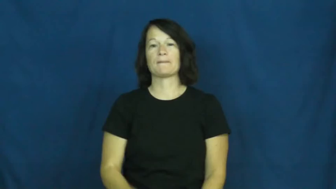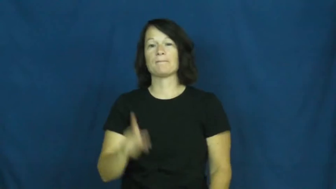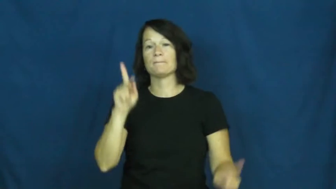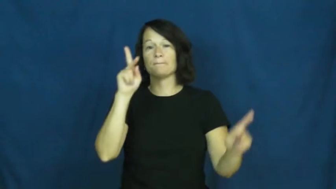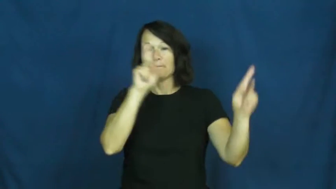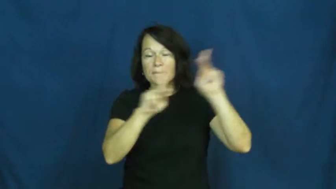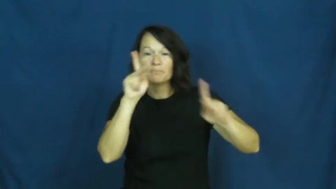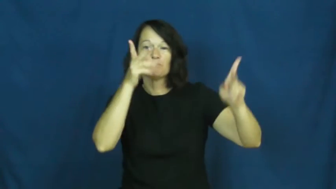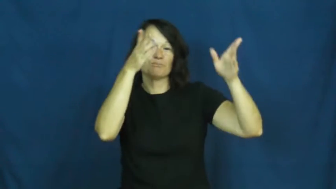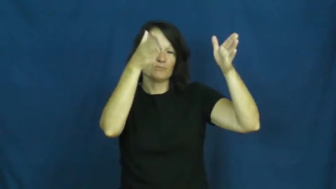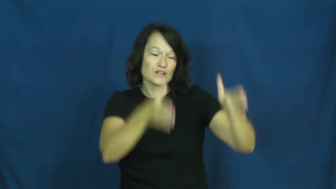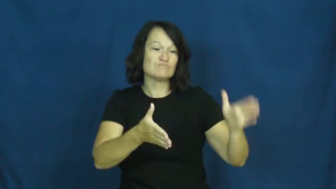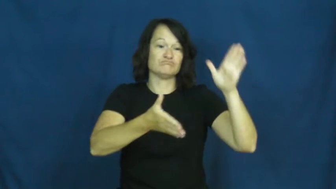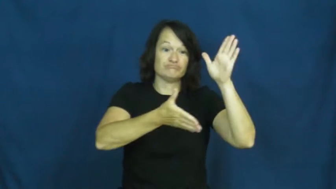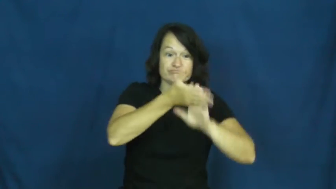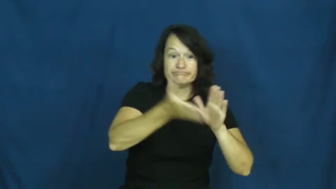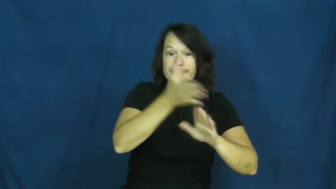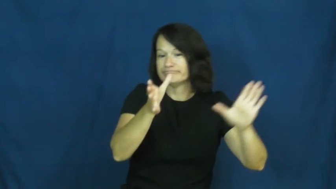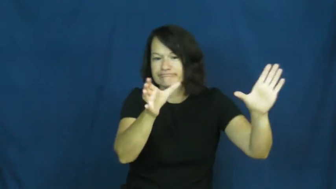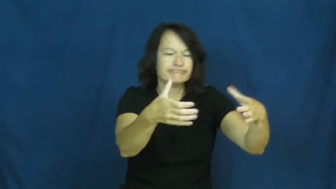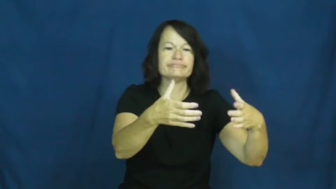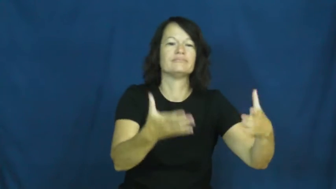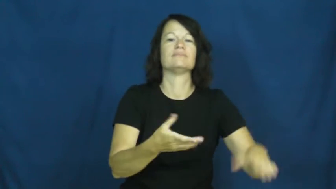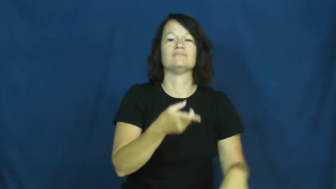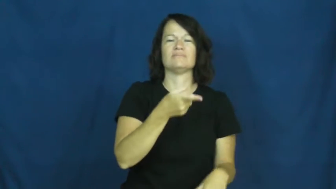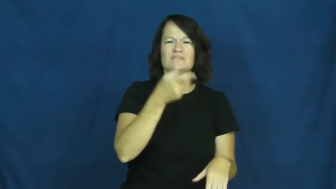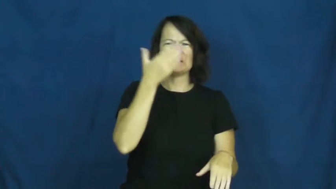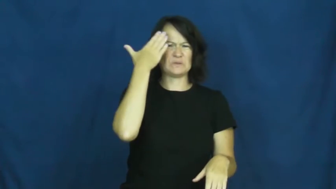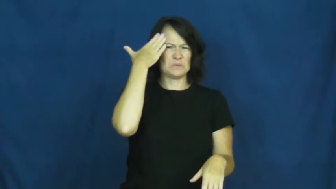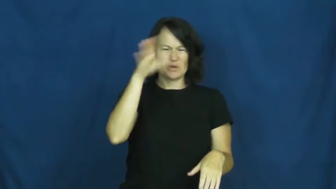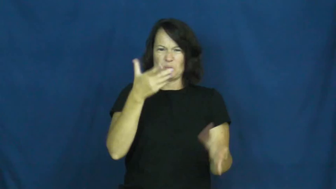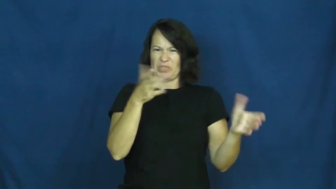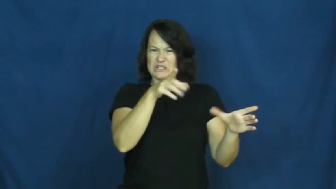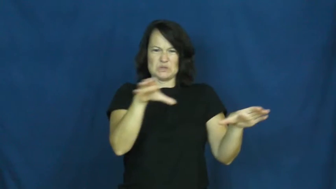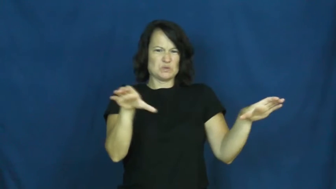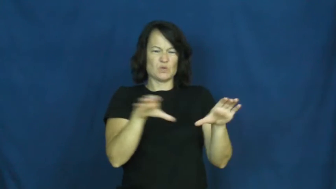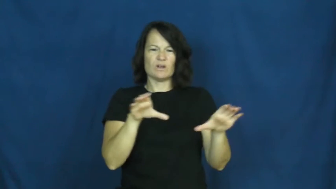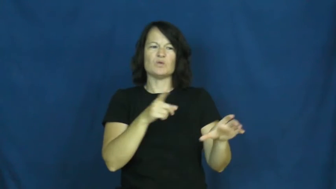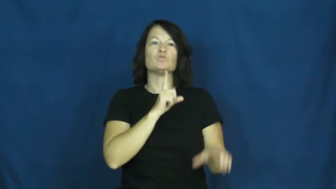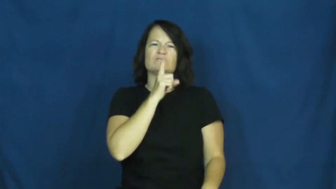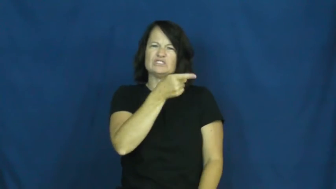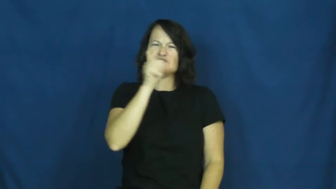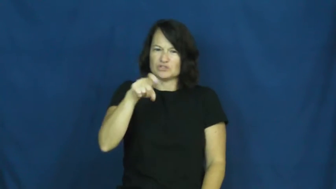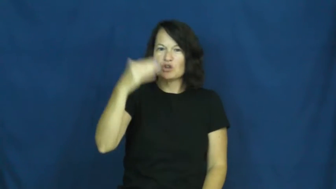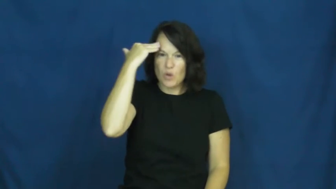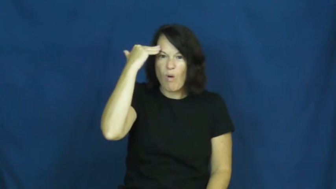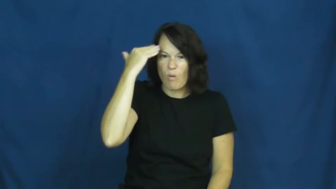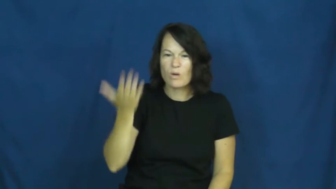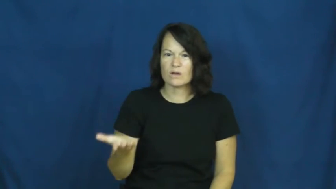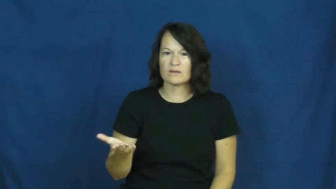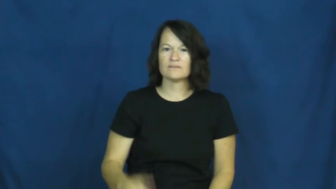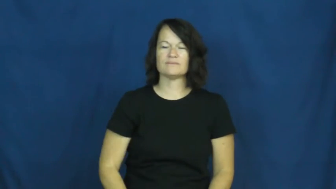like the blind leading the blind